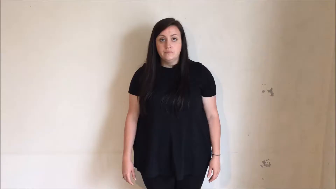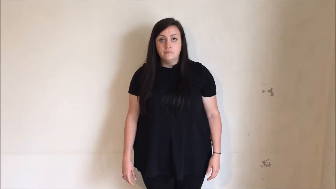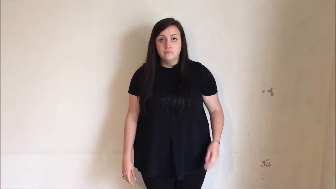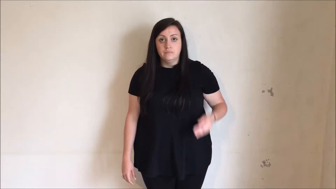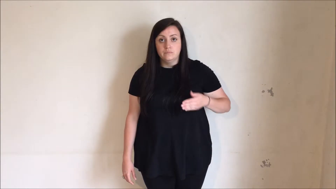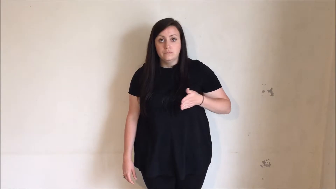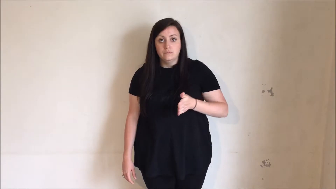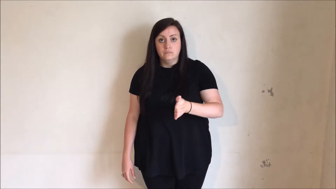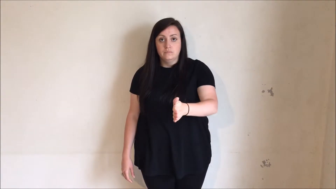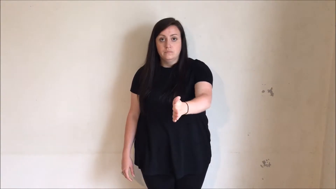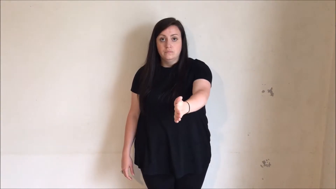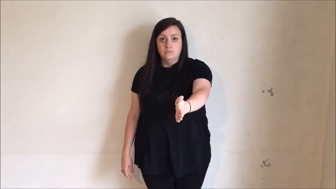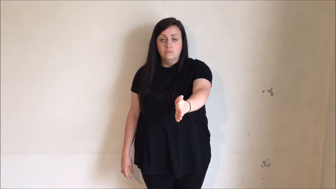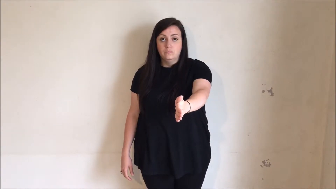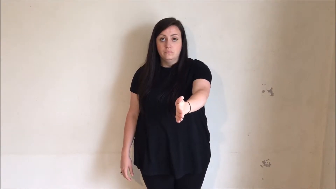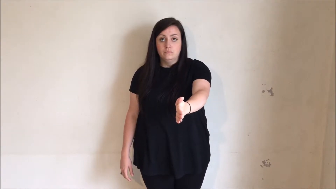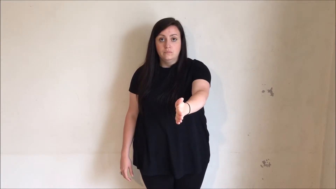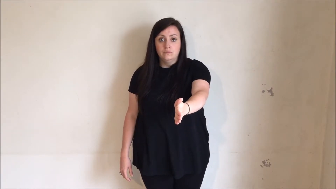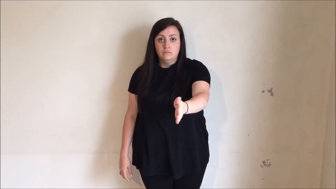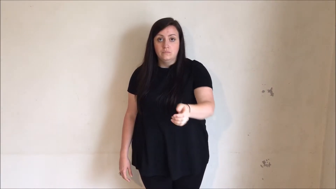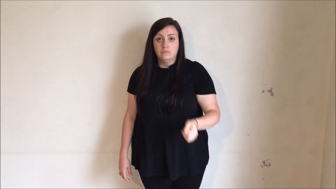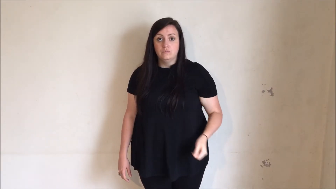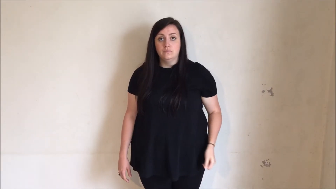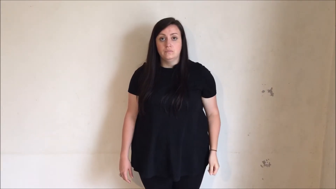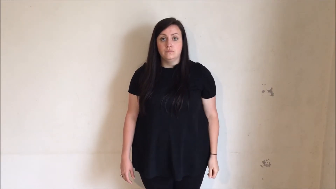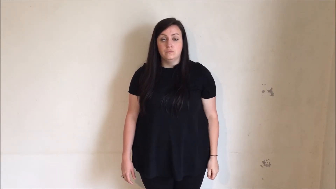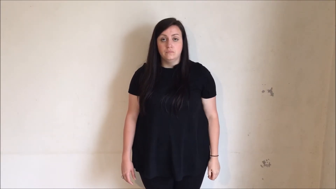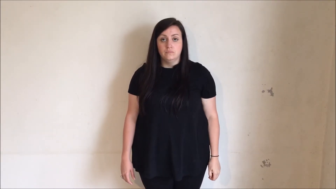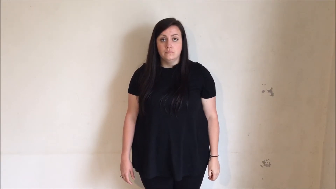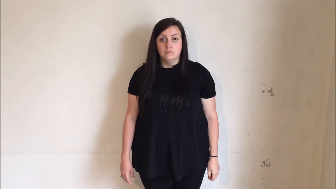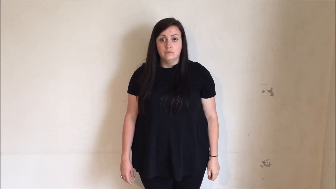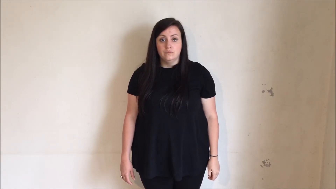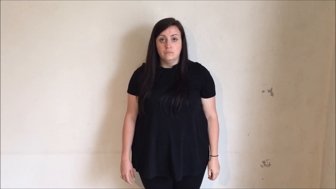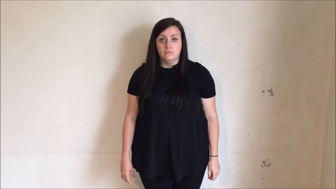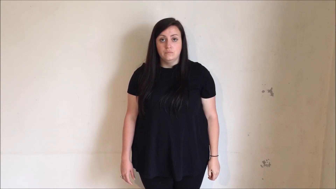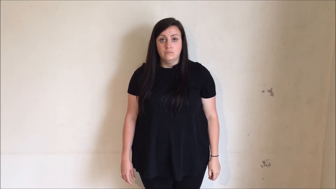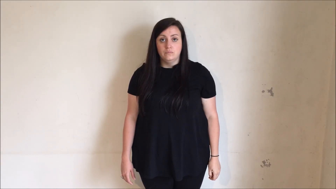straight